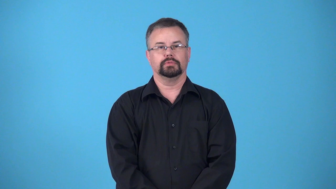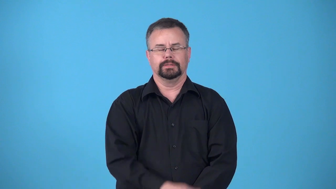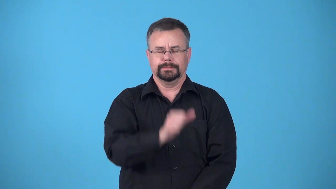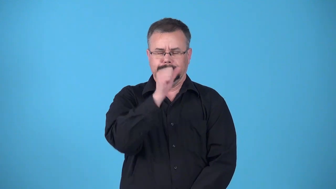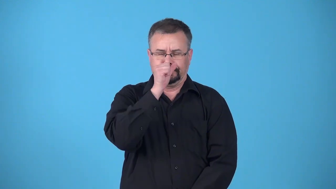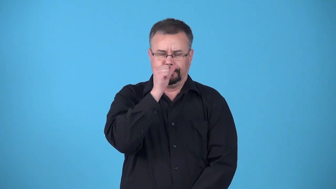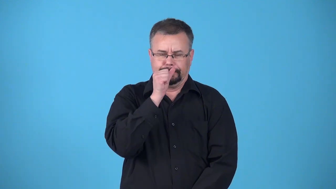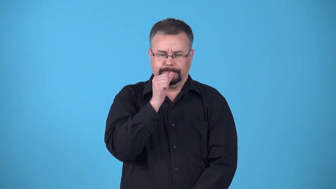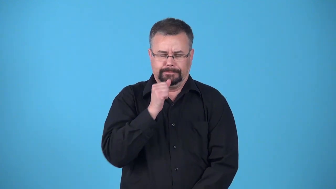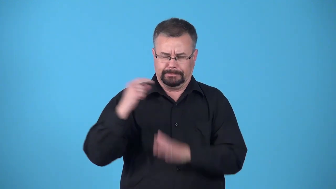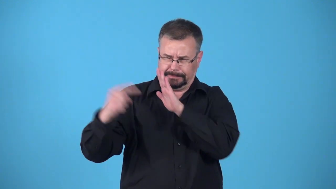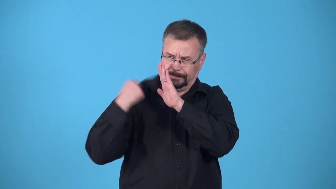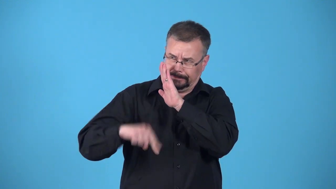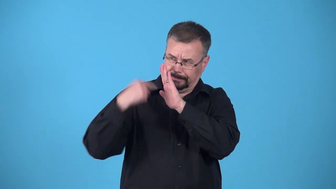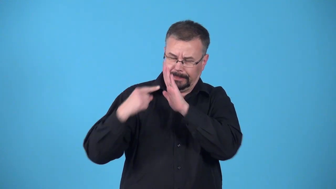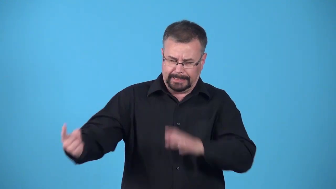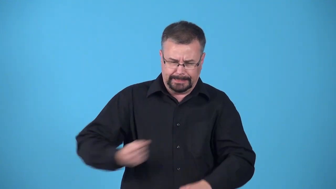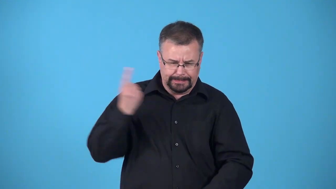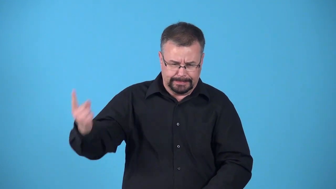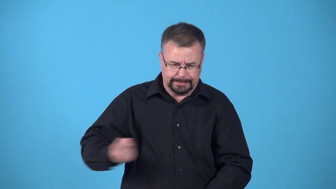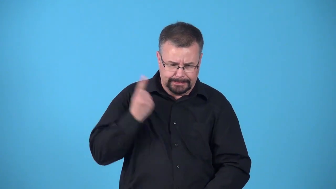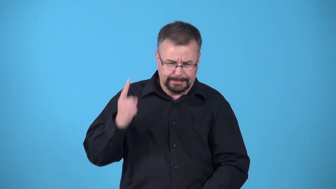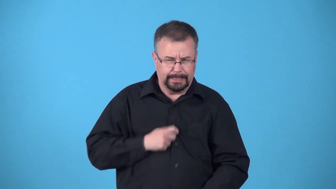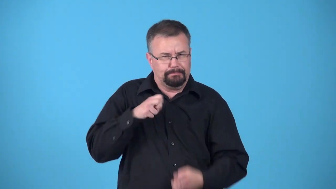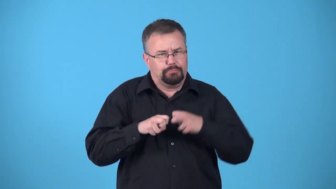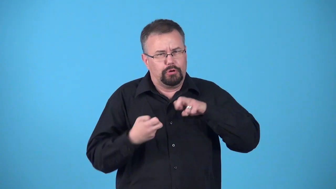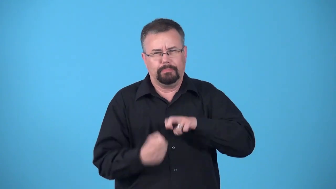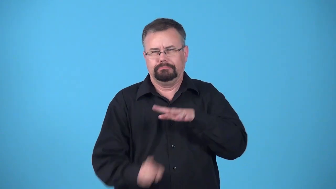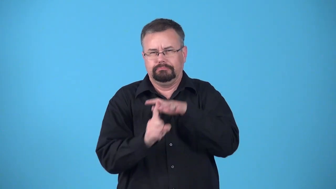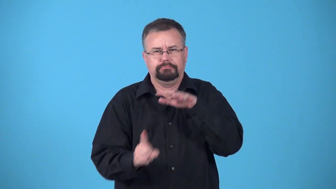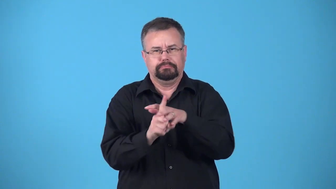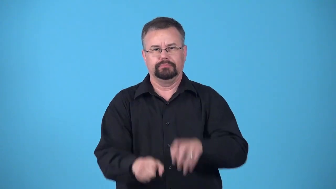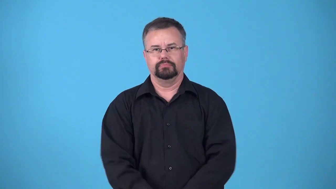run the gauntlet